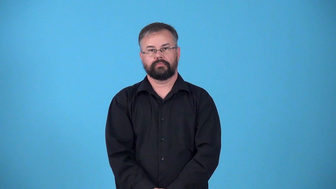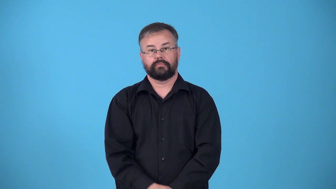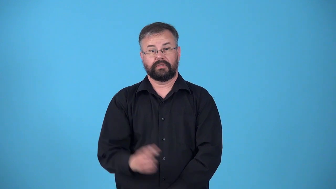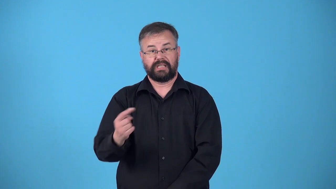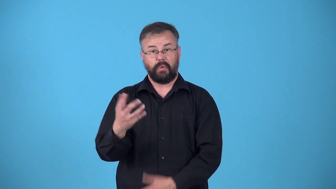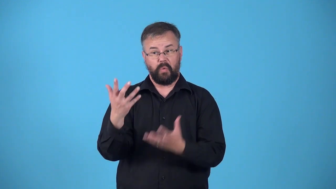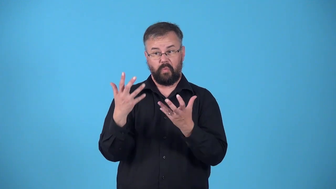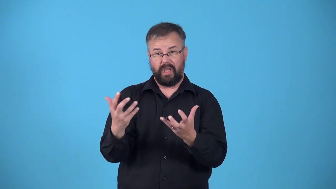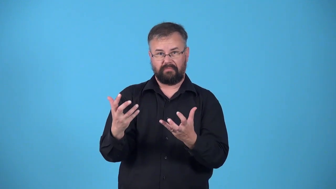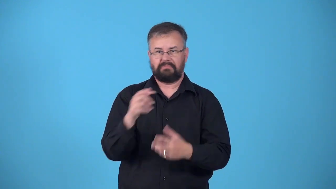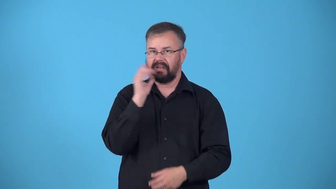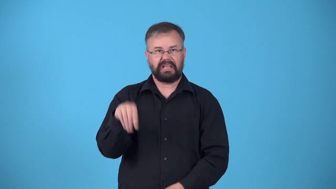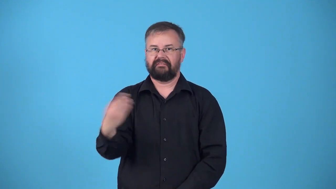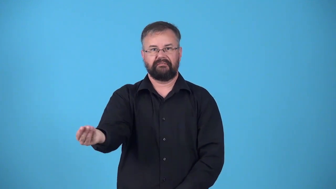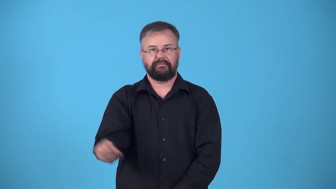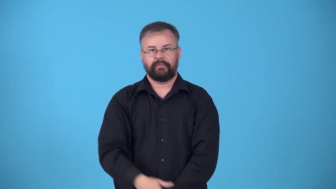nonindulgent